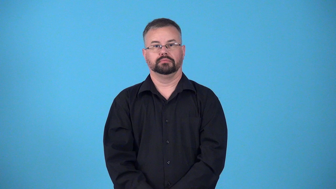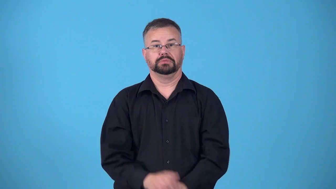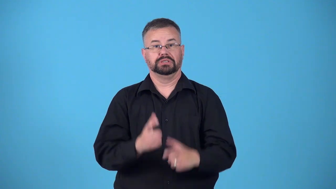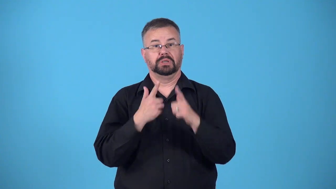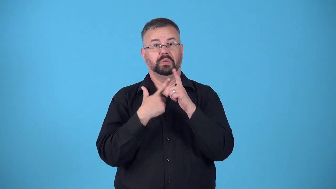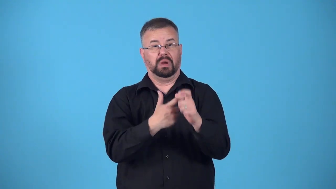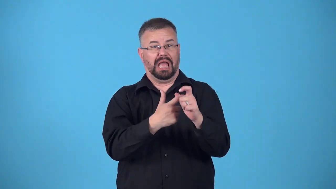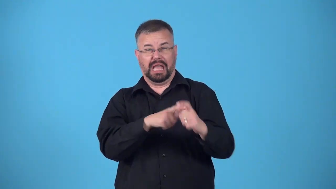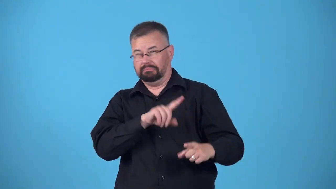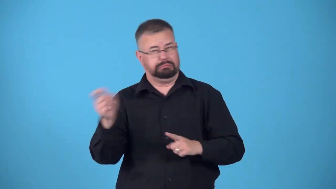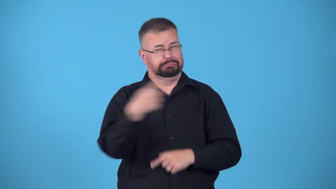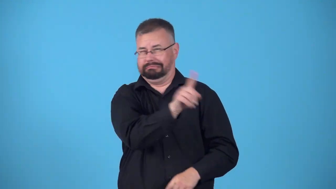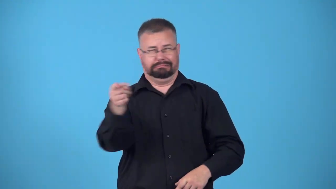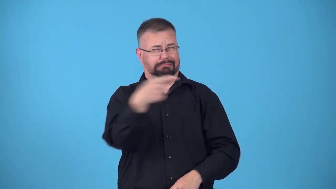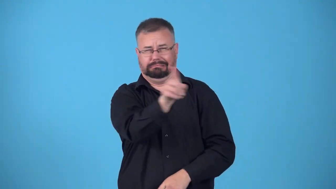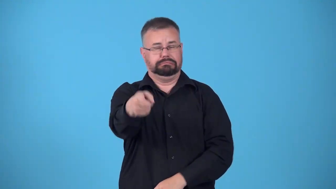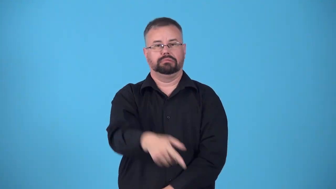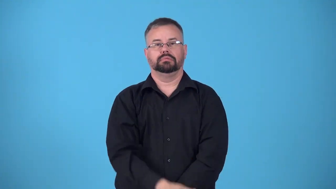run around, run about